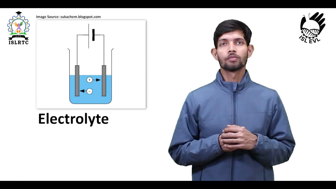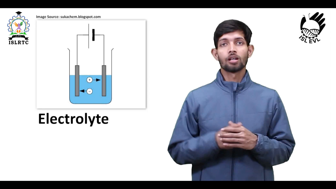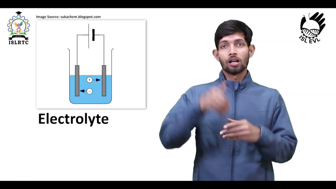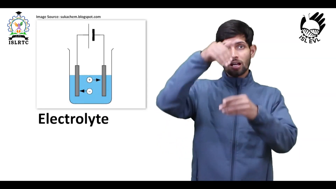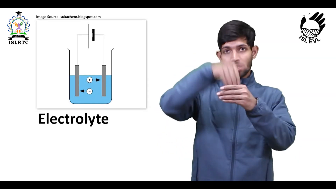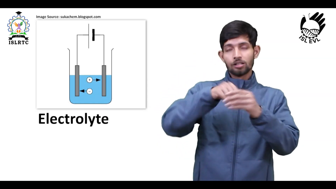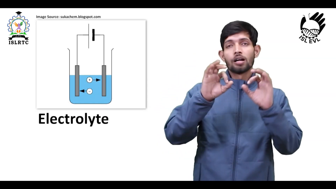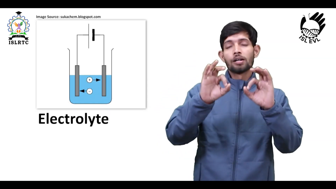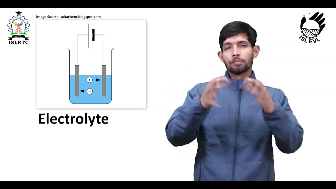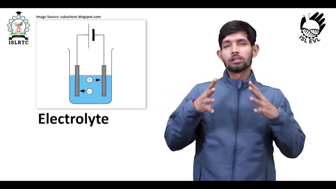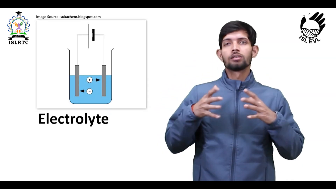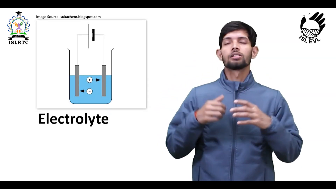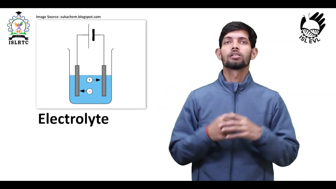Electrolyte